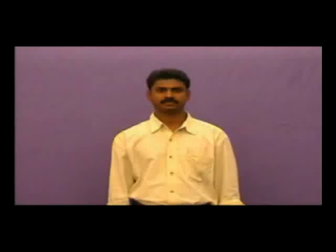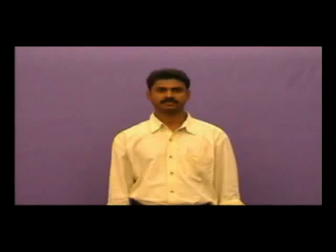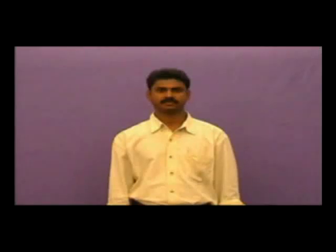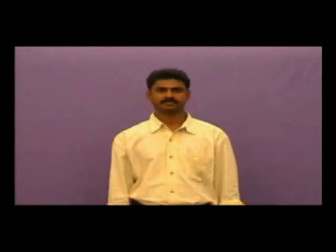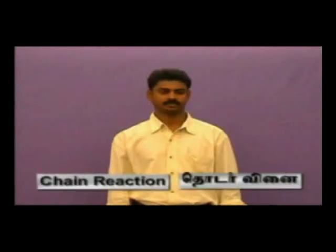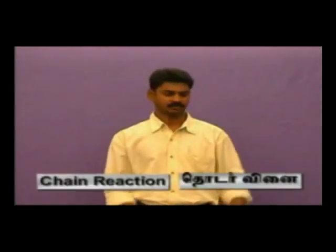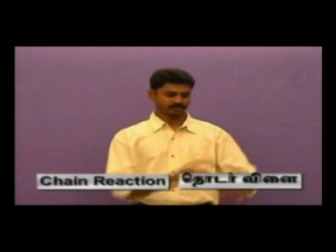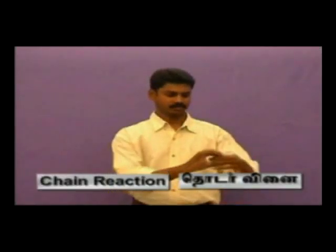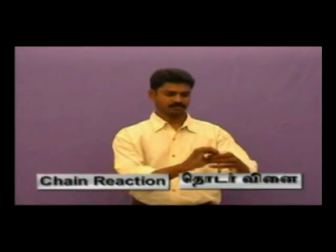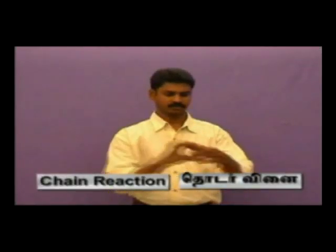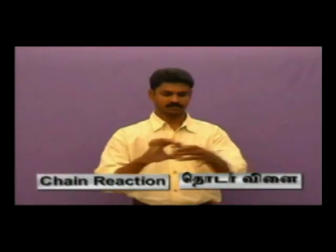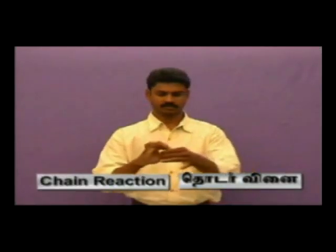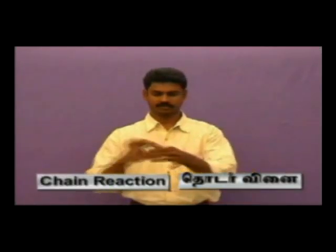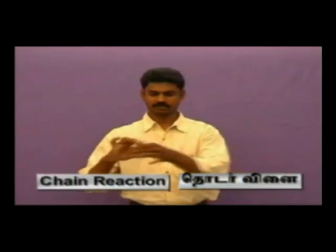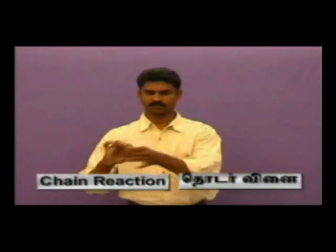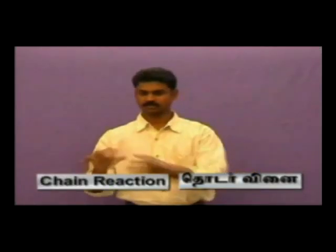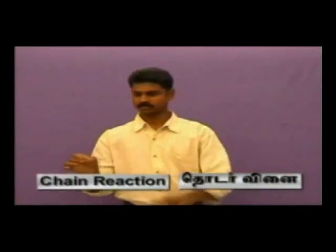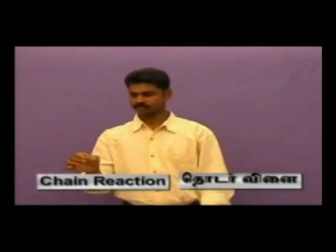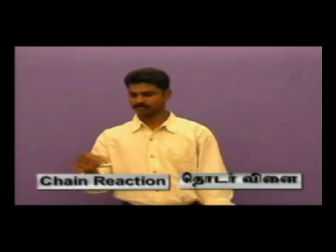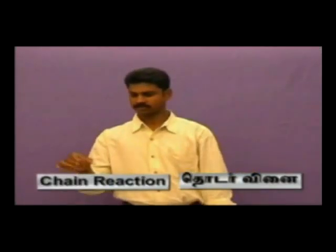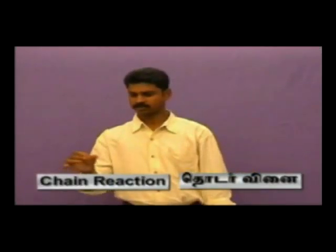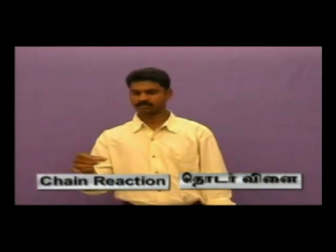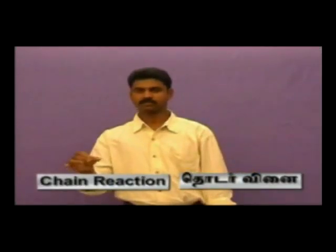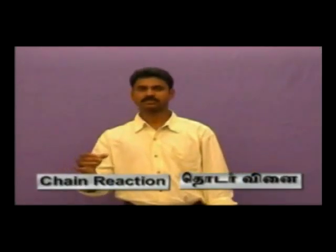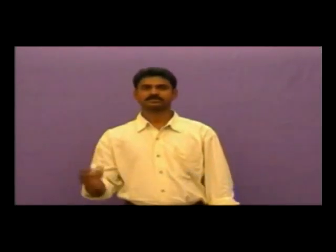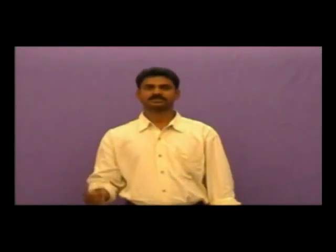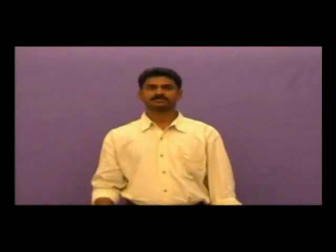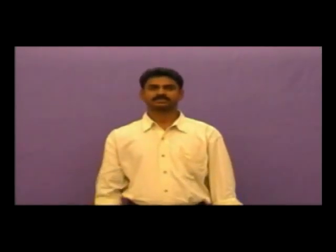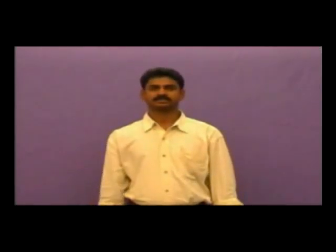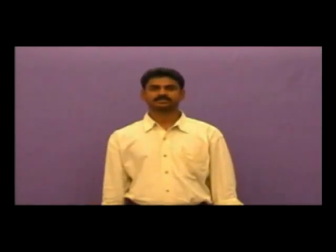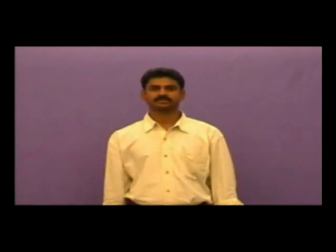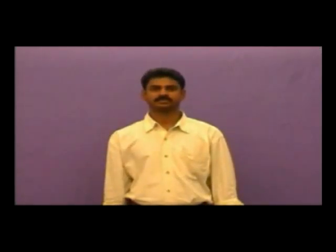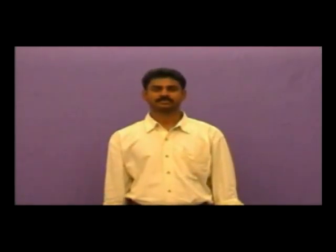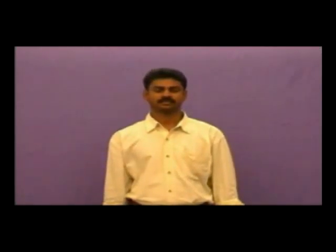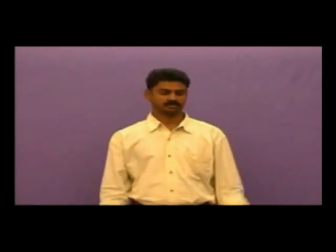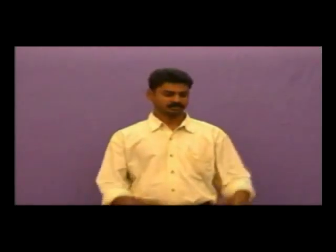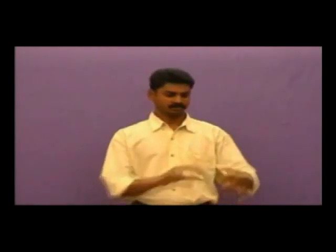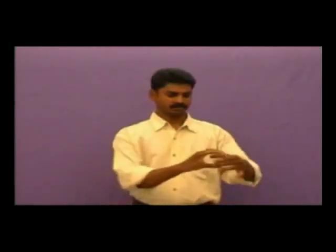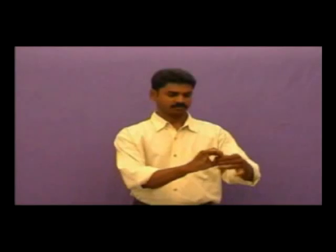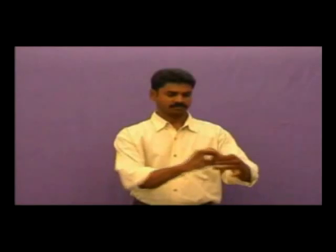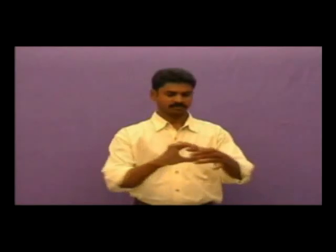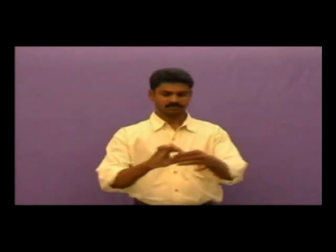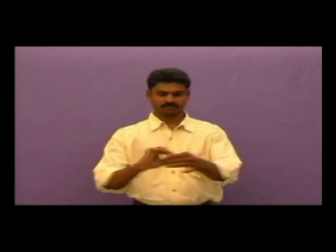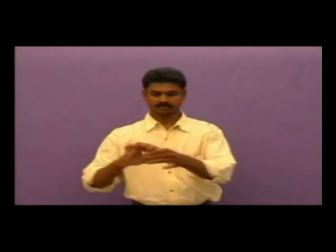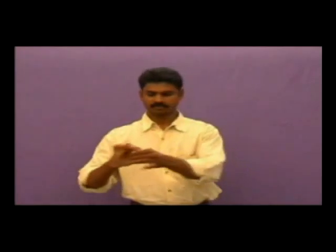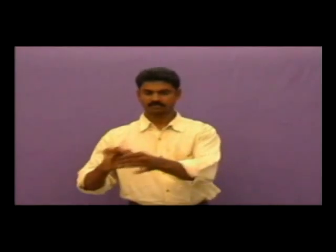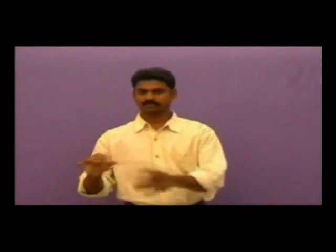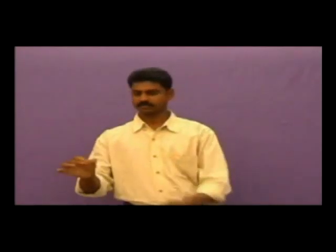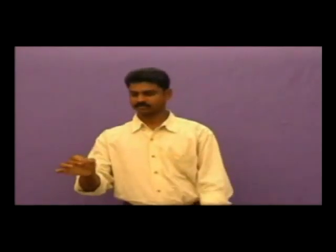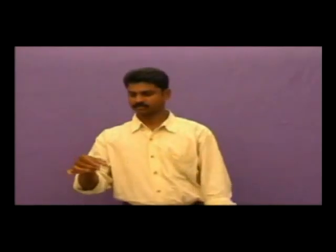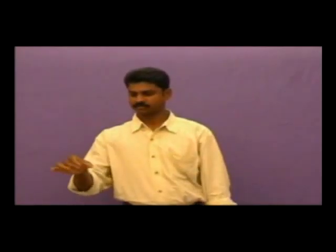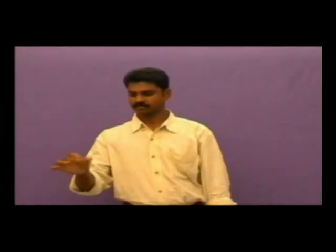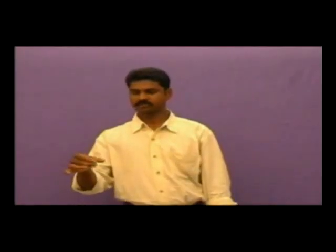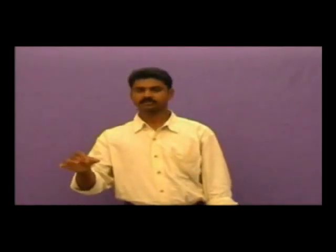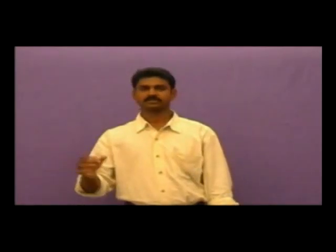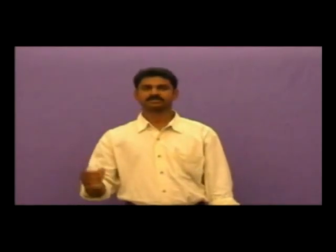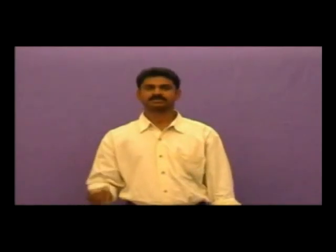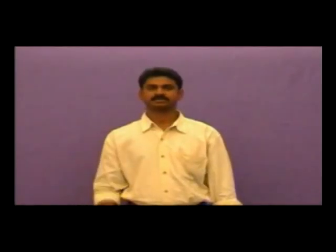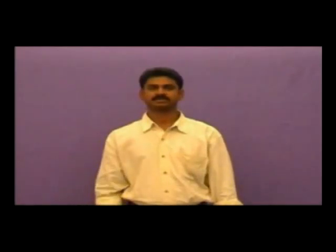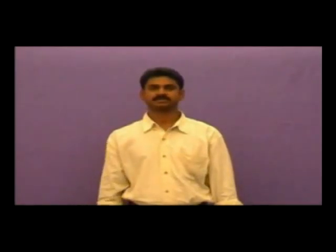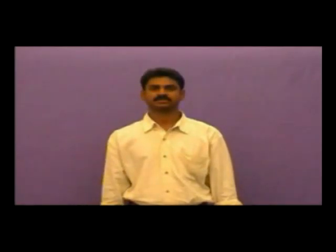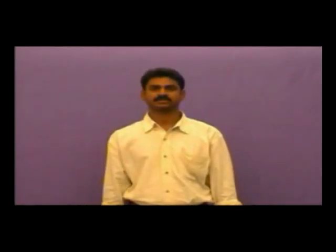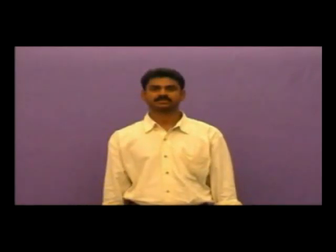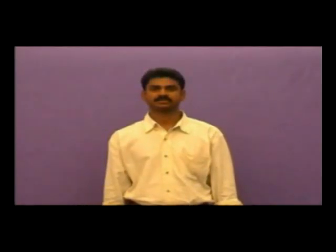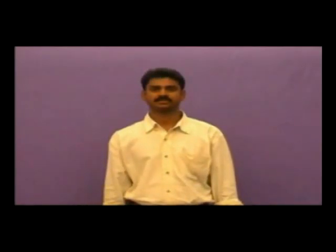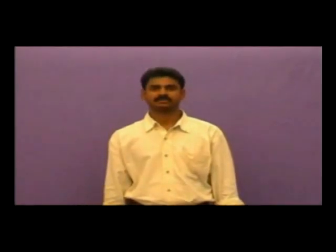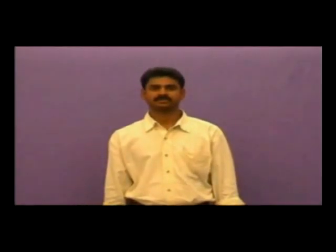Chain Reaction